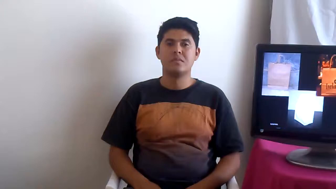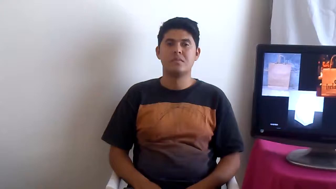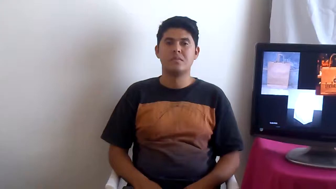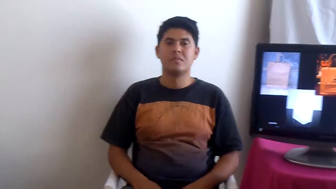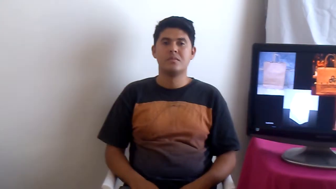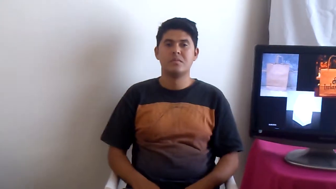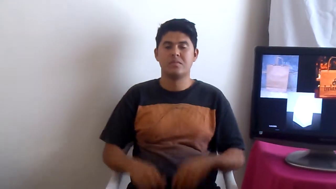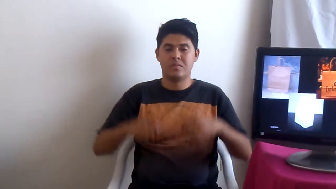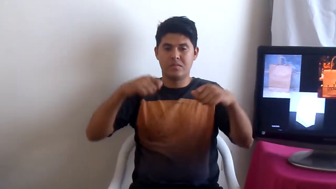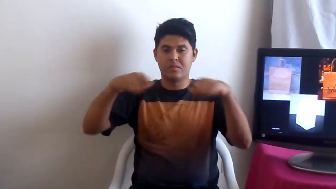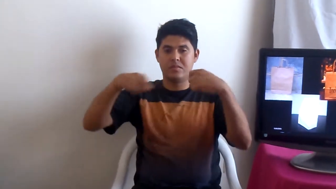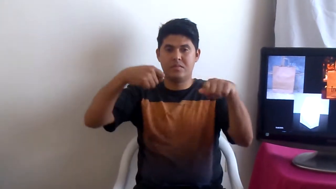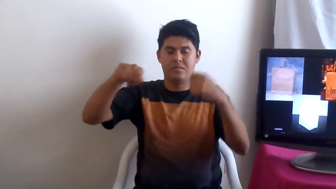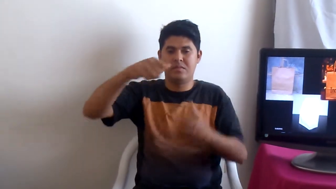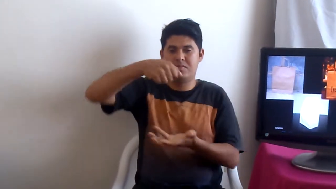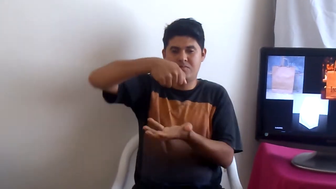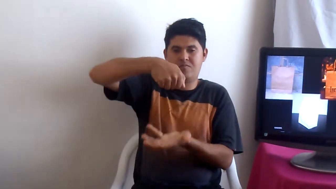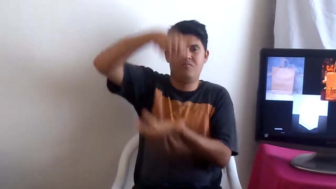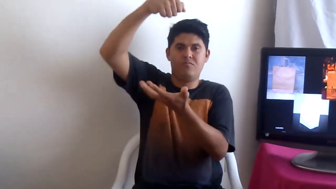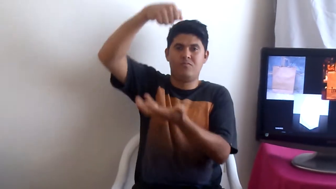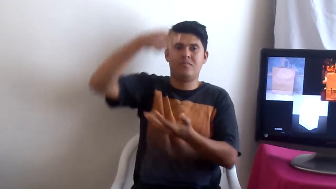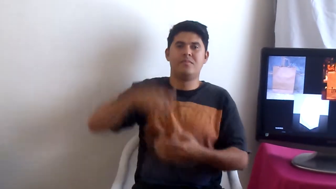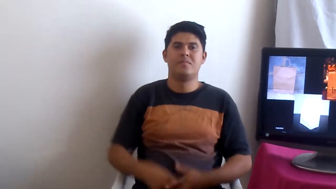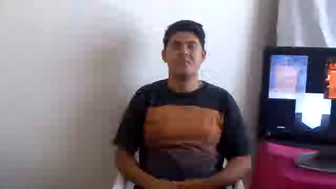bag